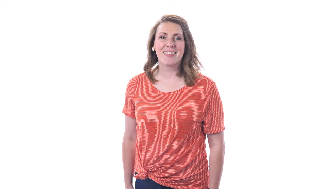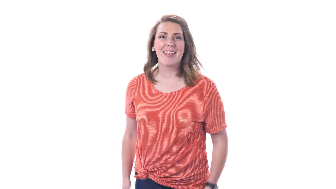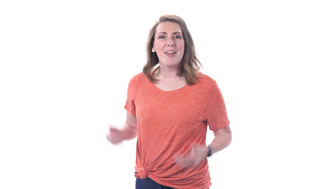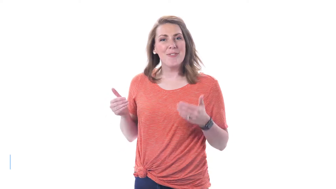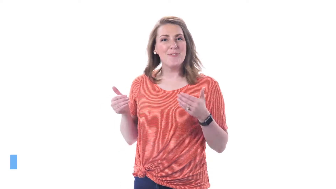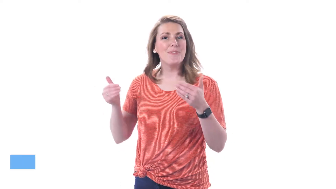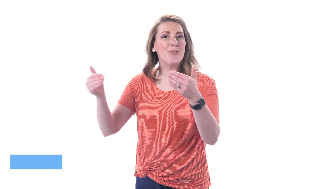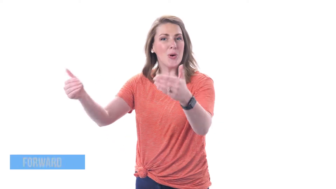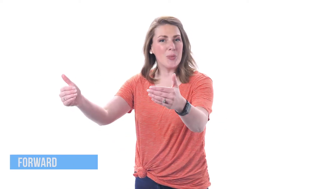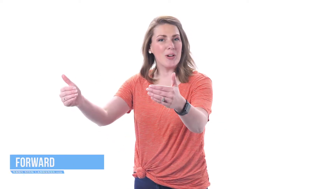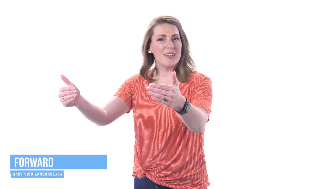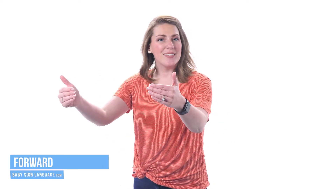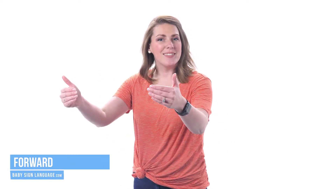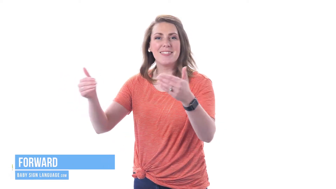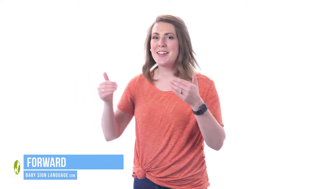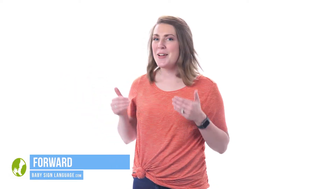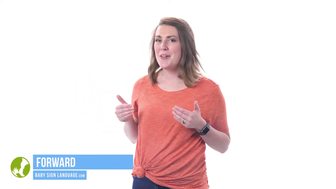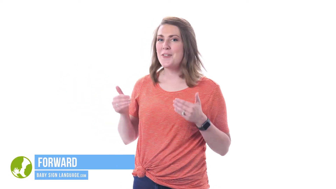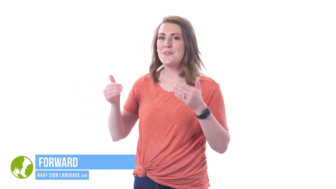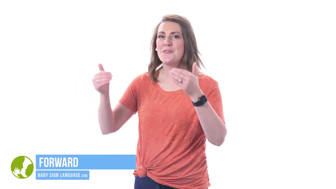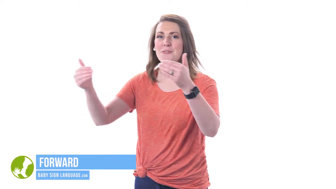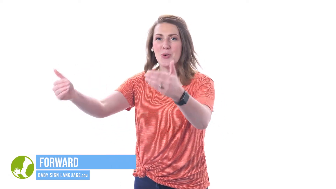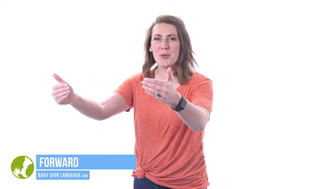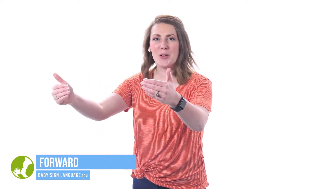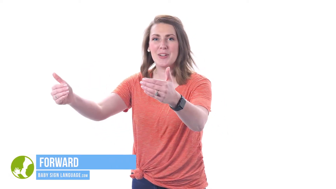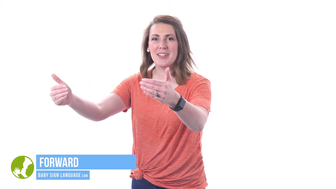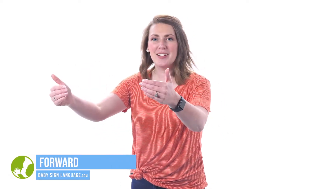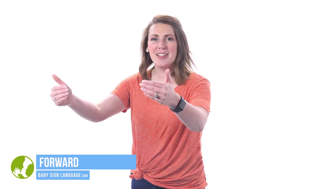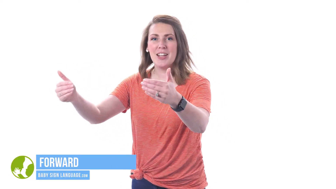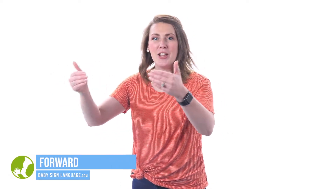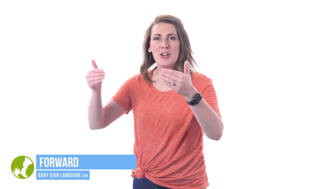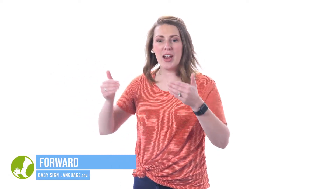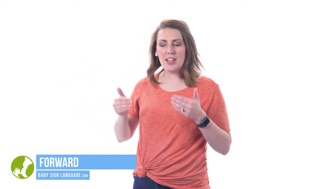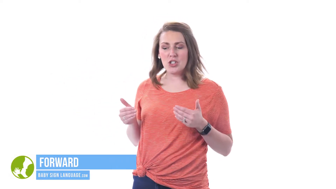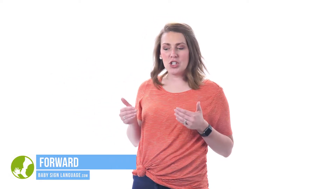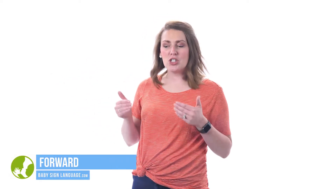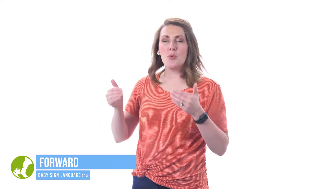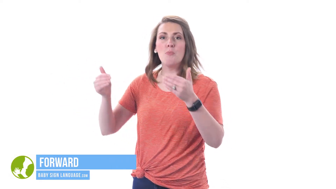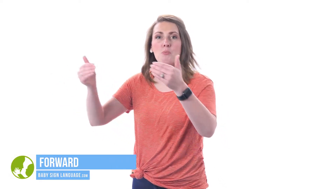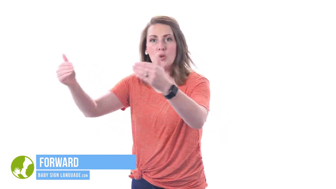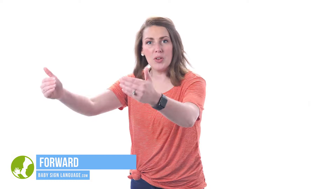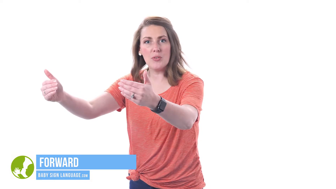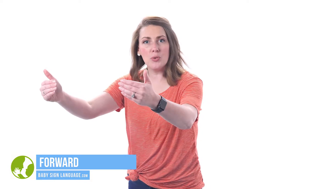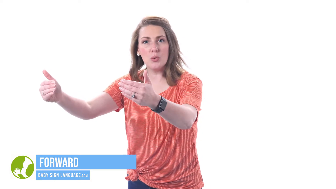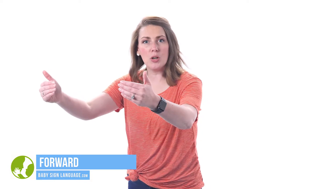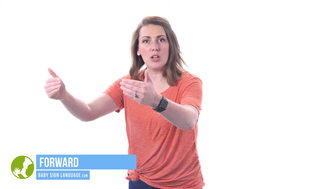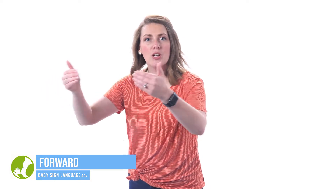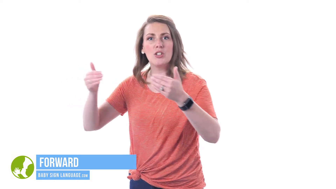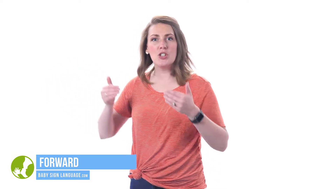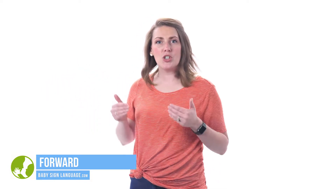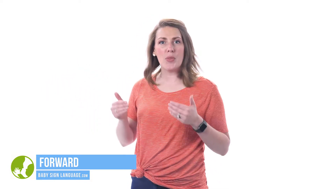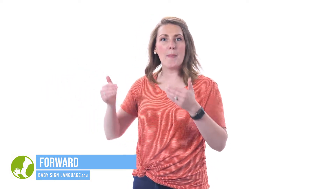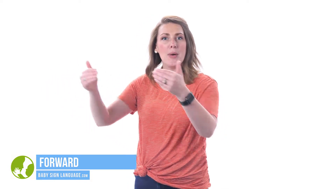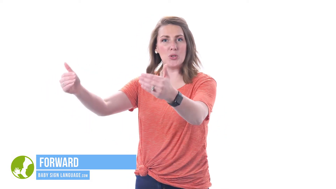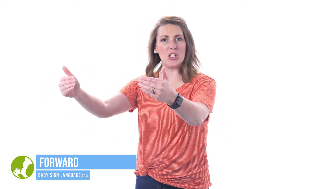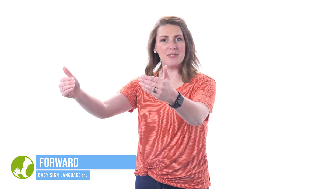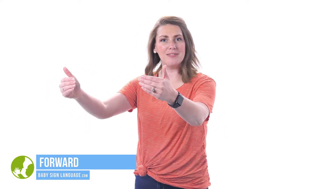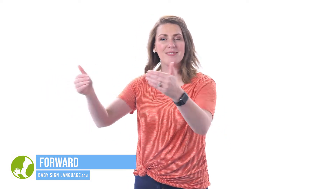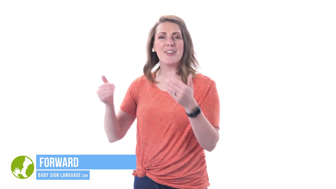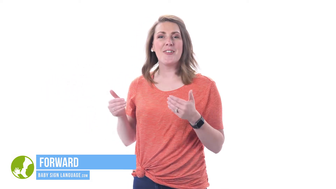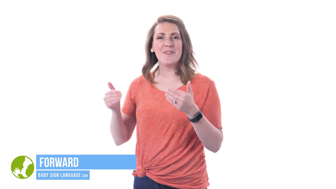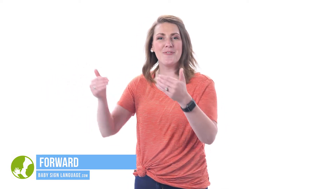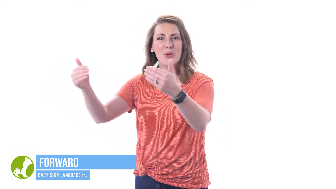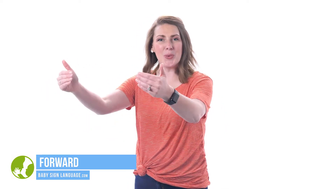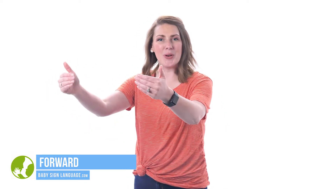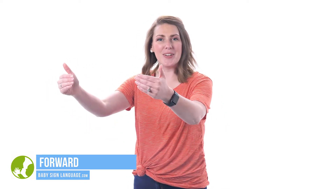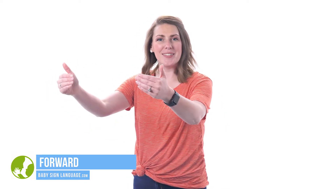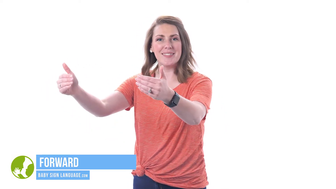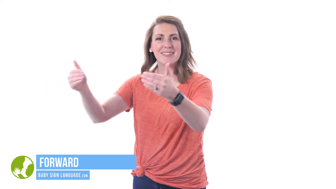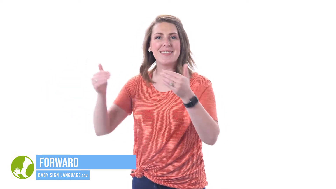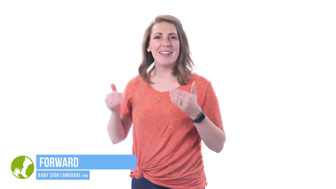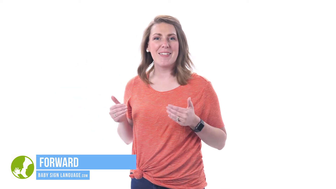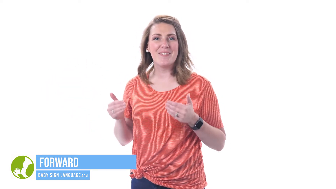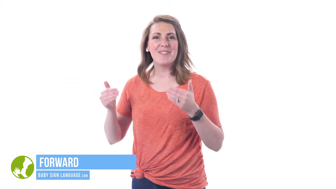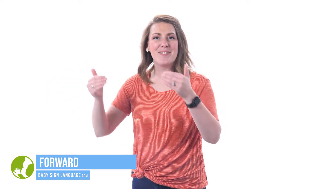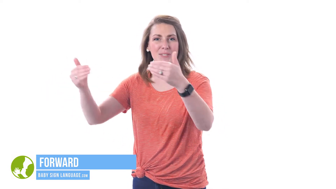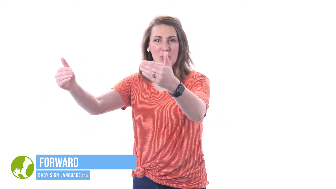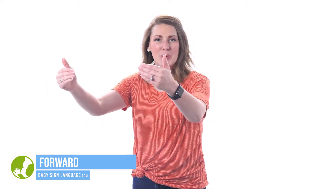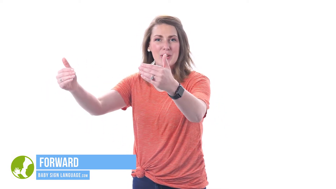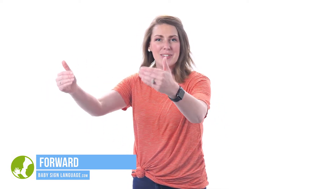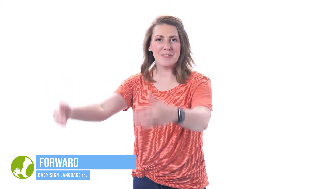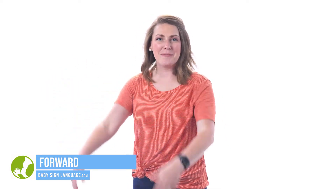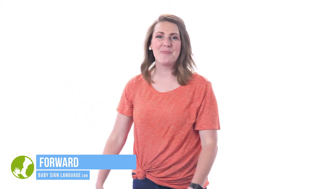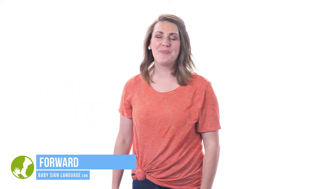Forward